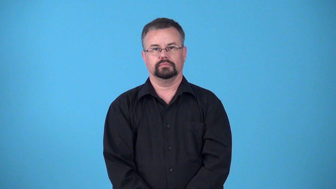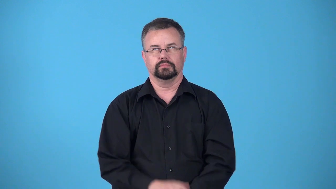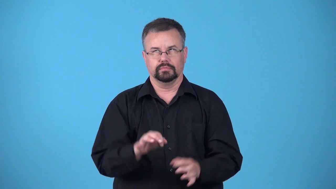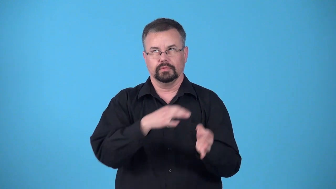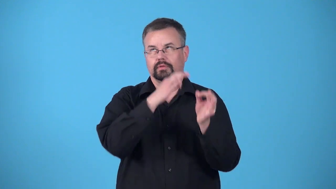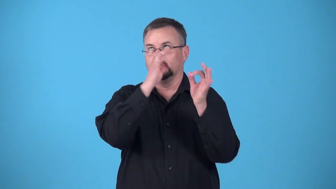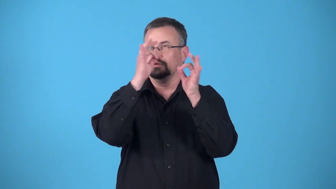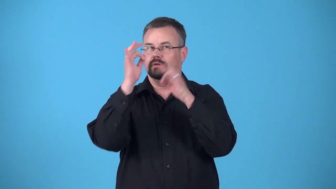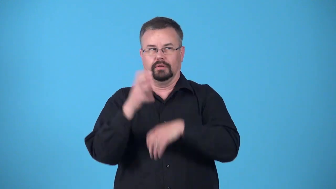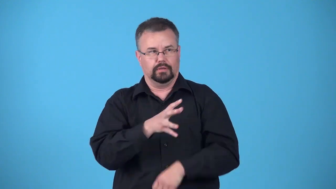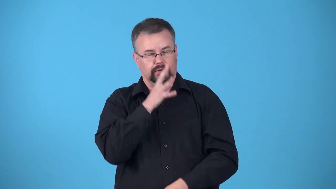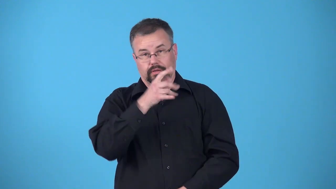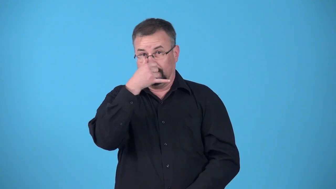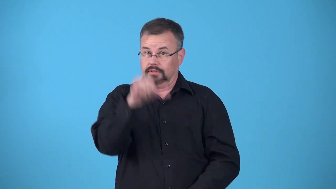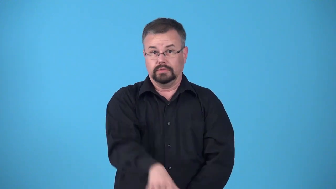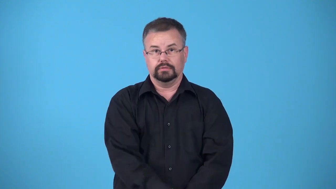roll your eyes